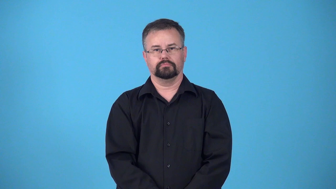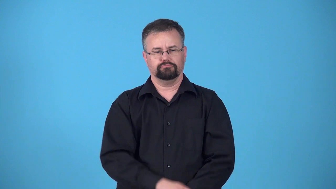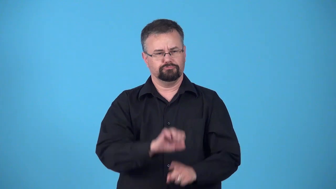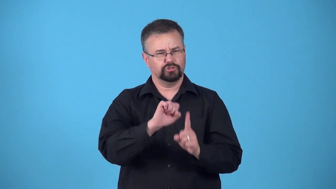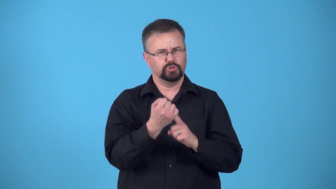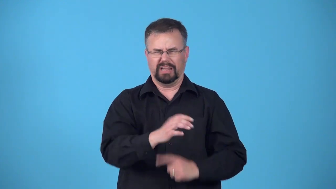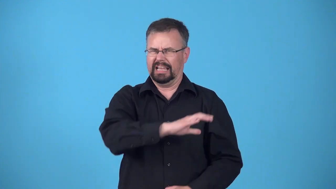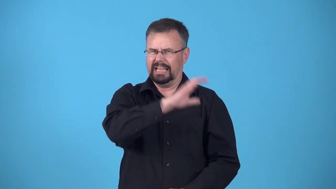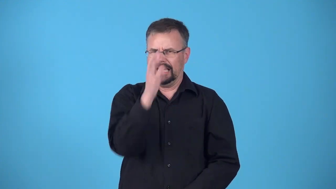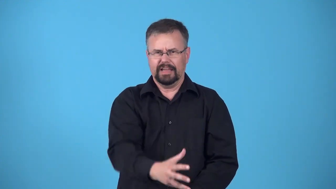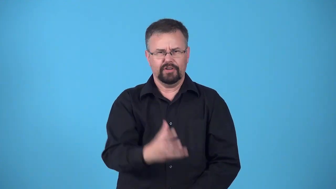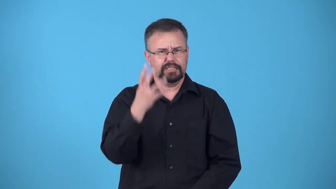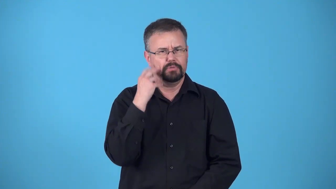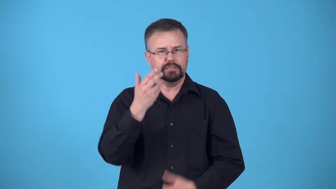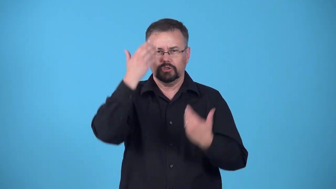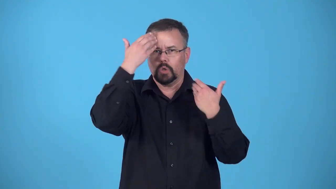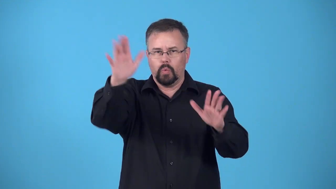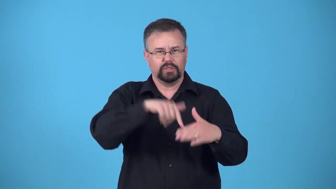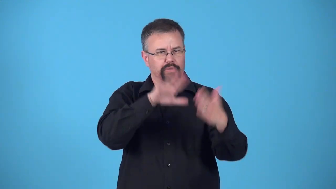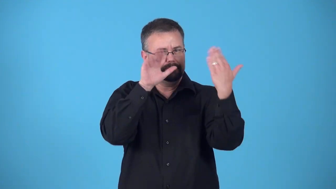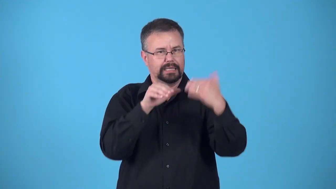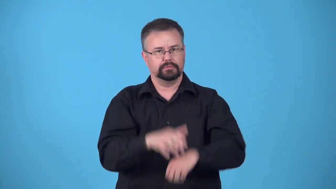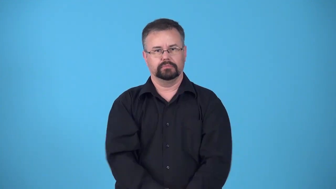uncharted waters